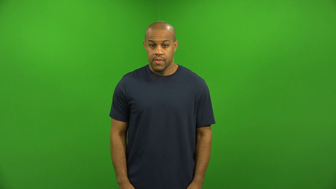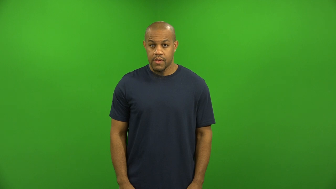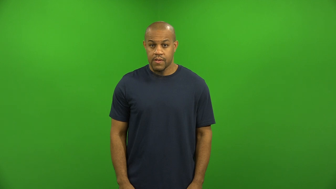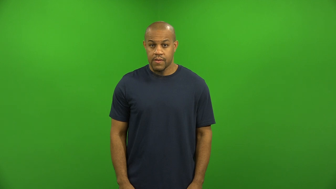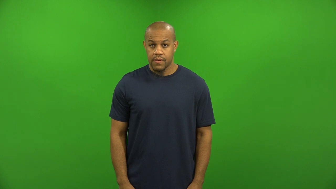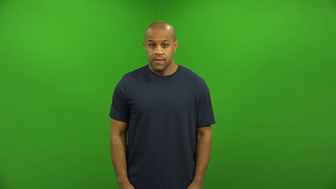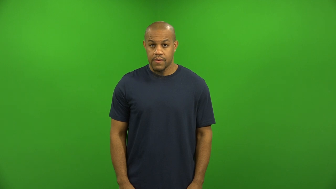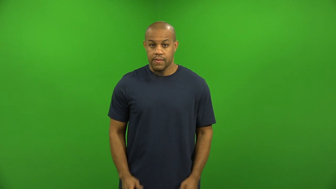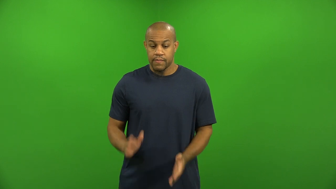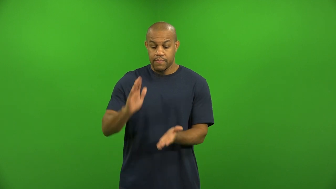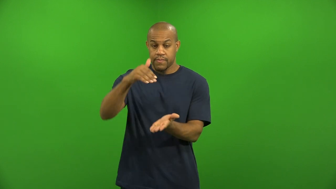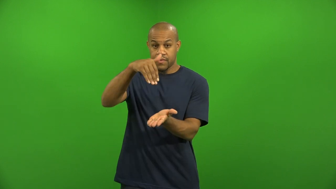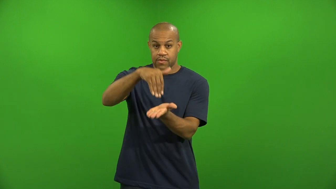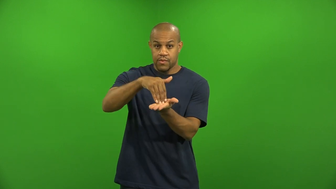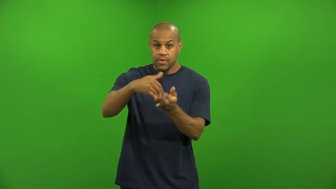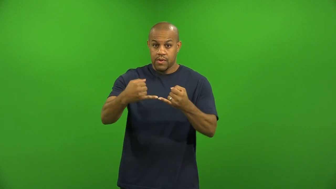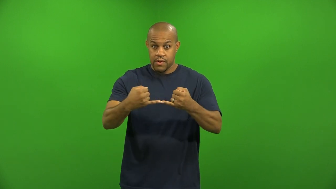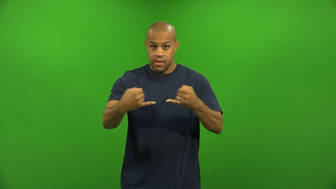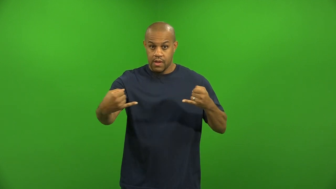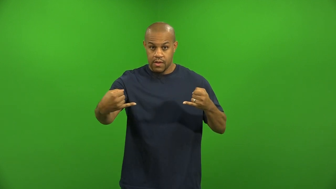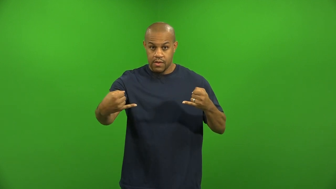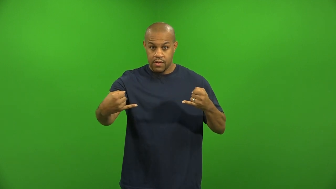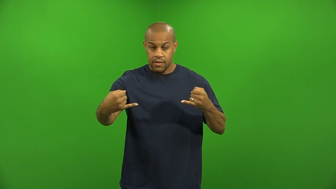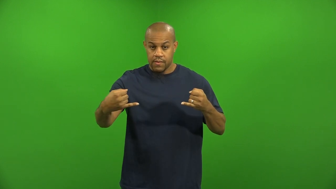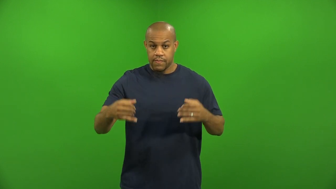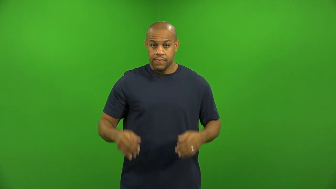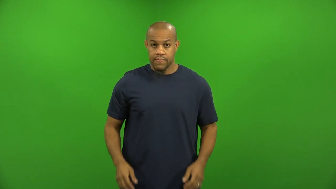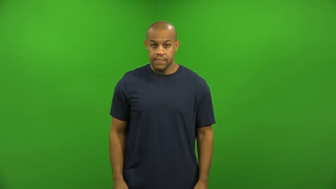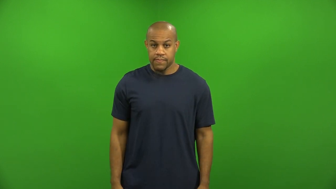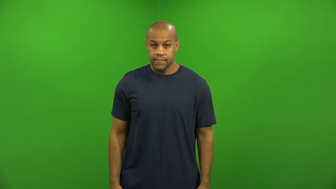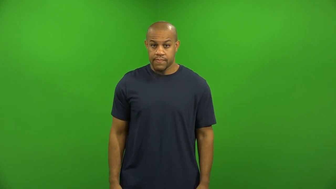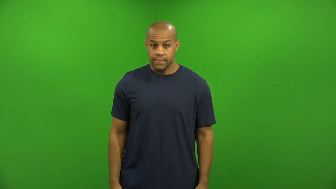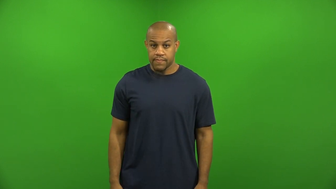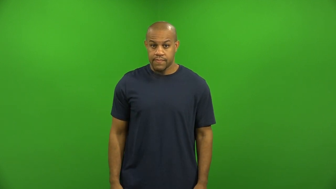Dividing line hammer